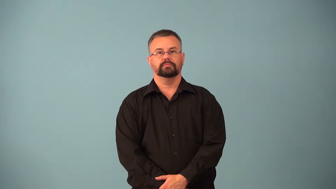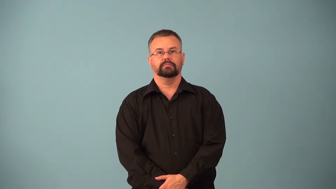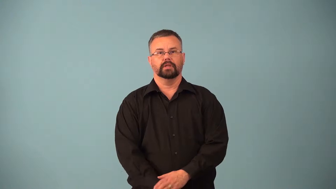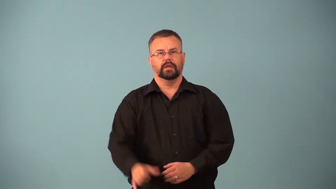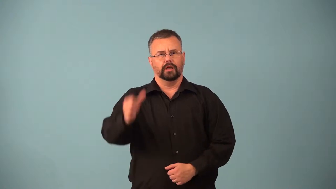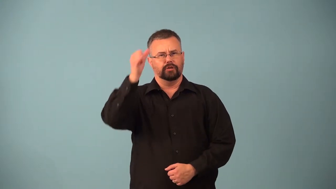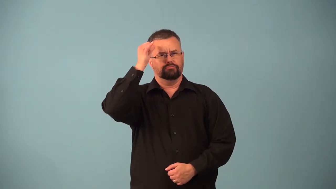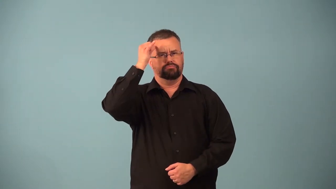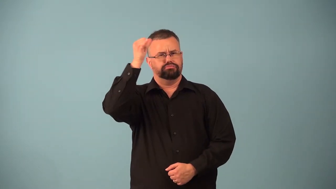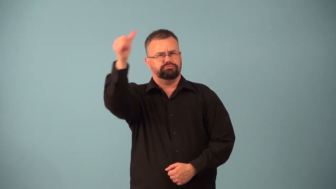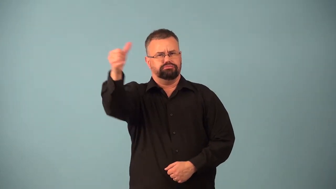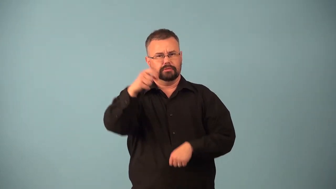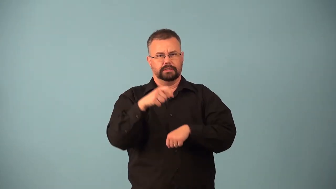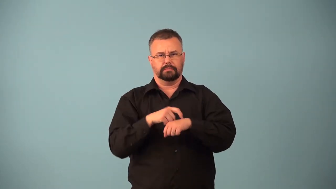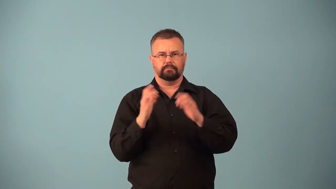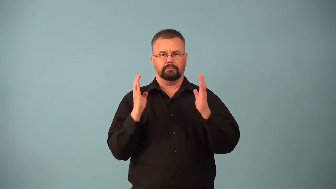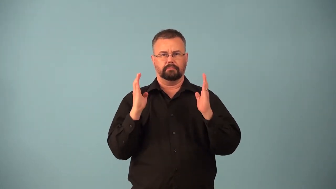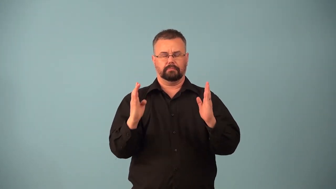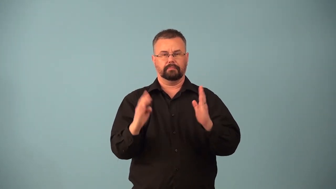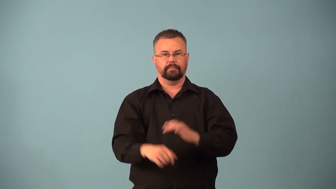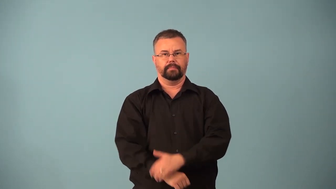eon